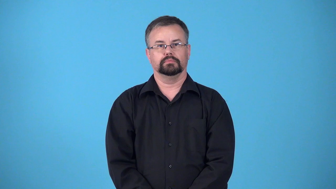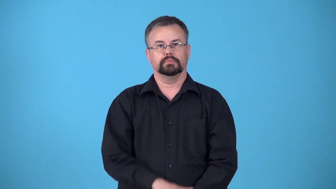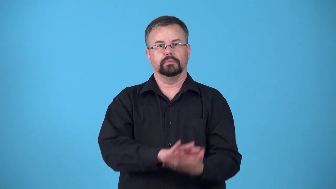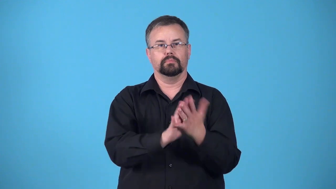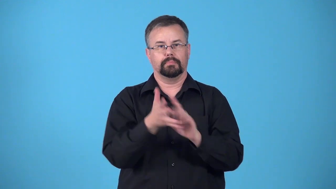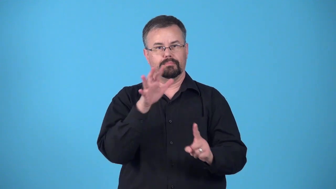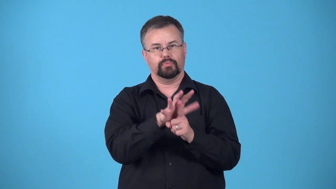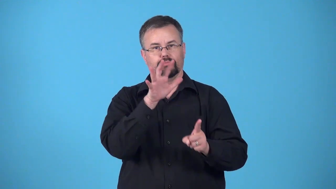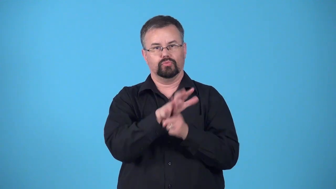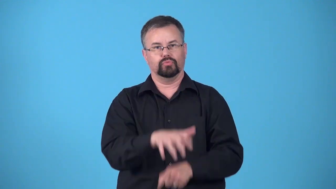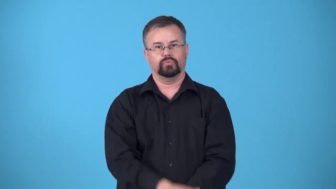take by storm,trend